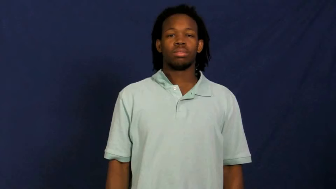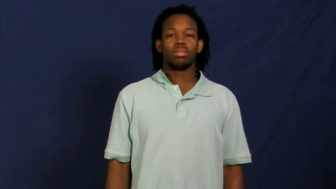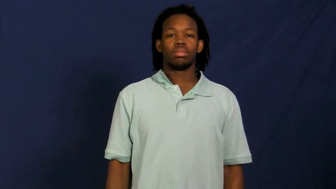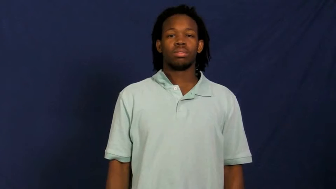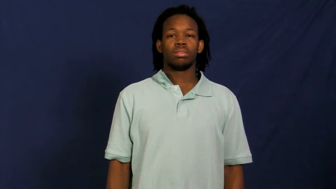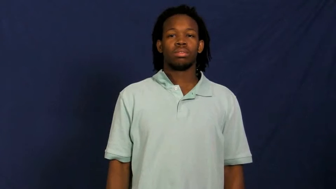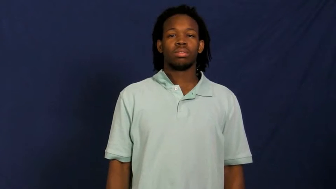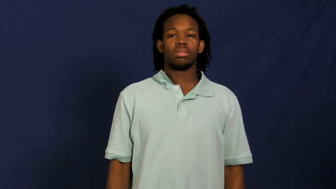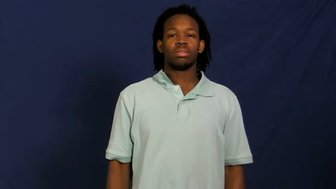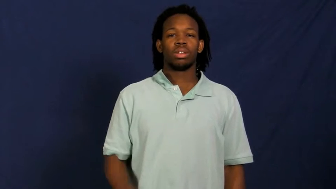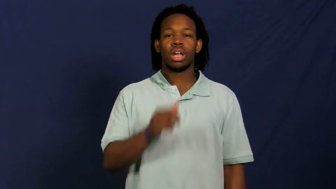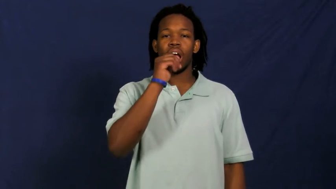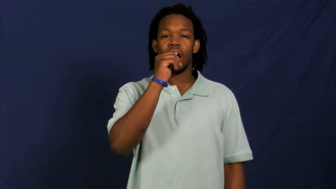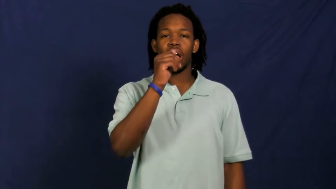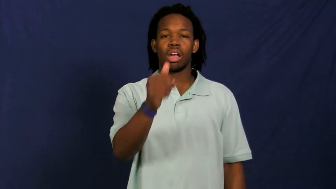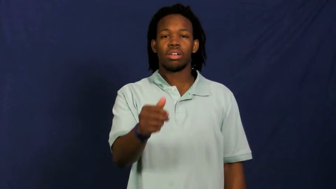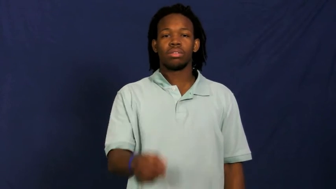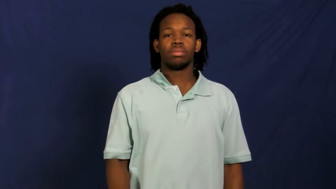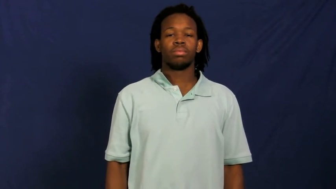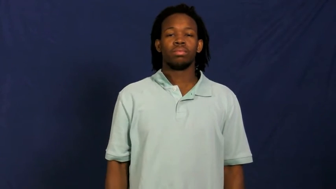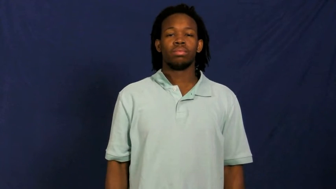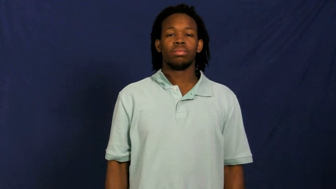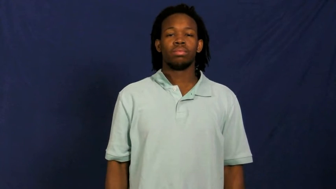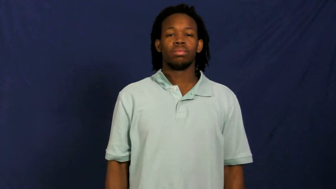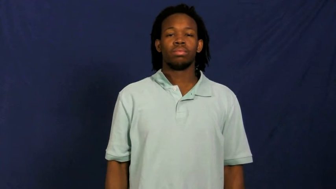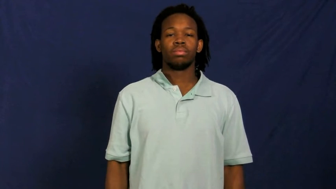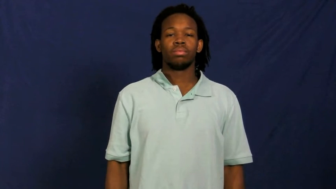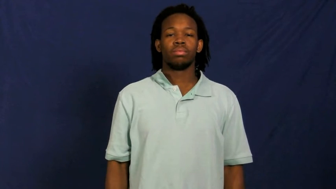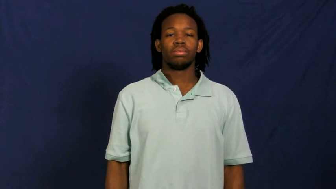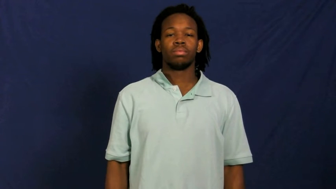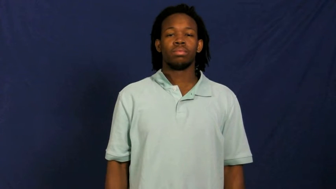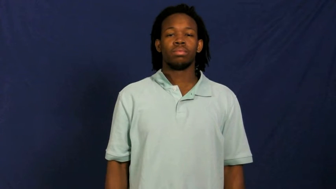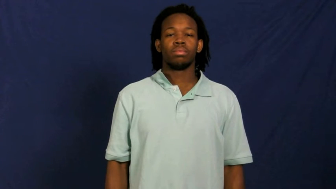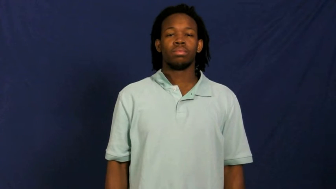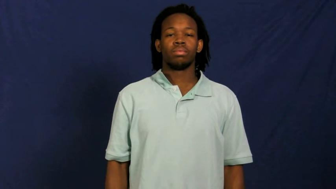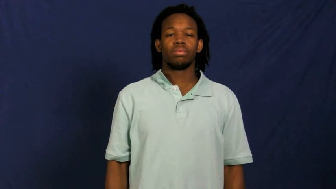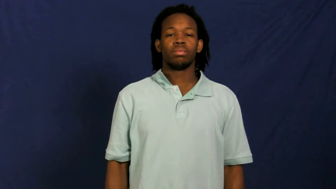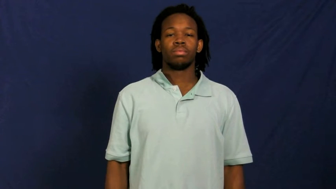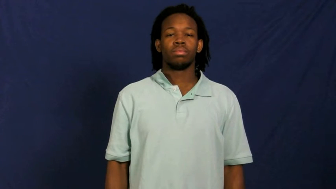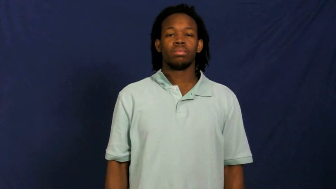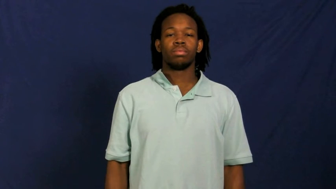nut-food